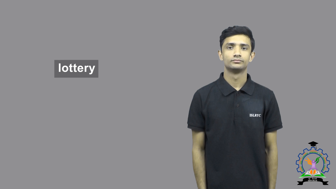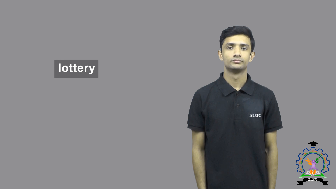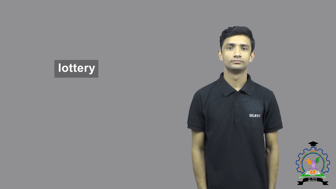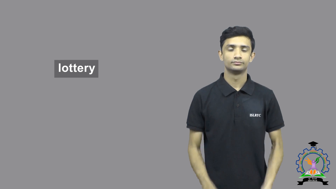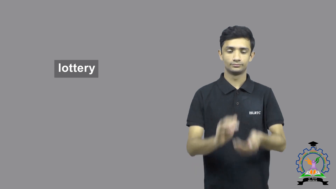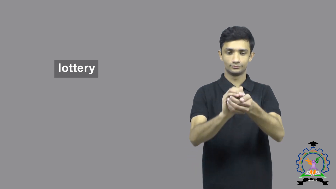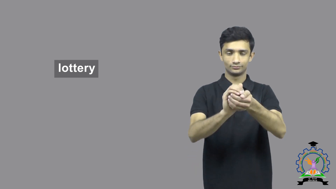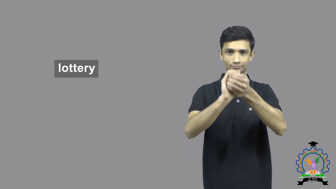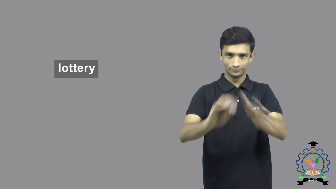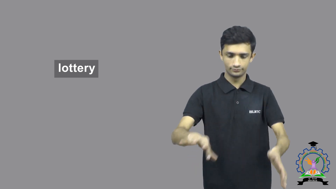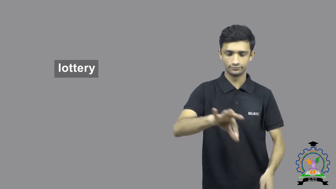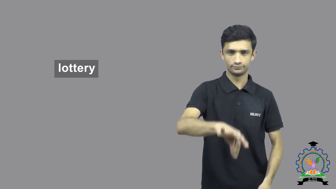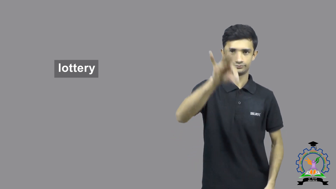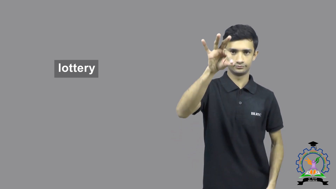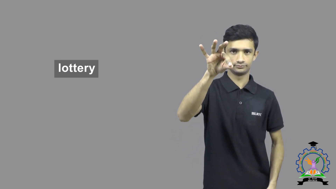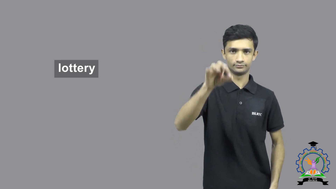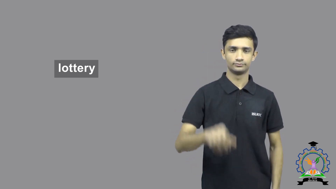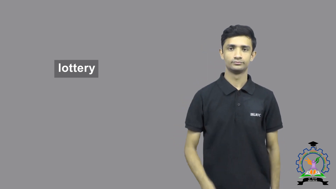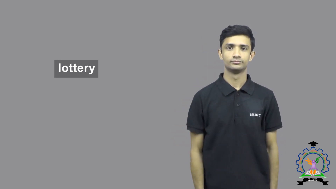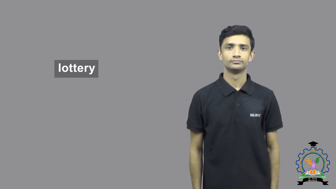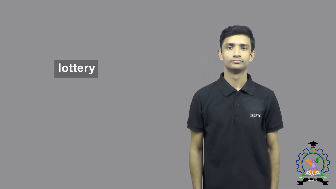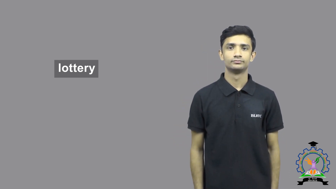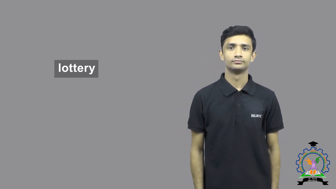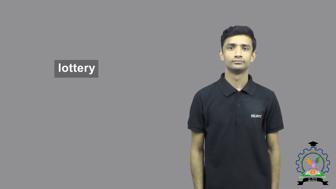lottery